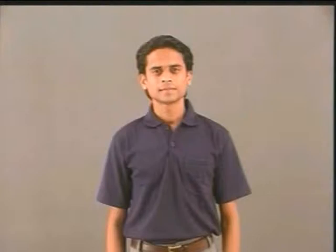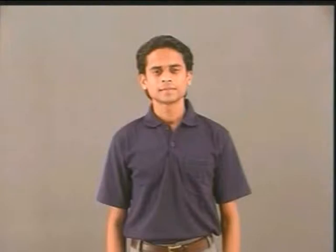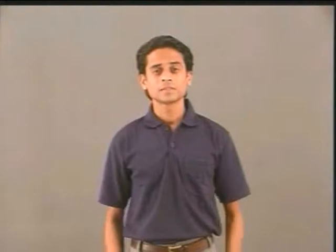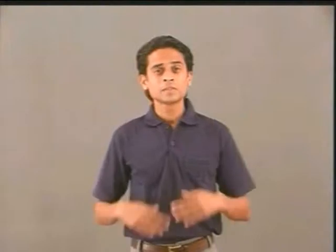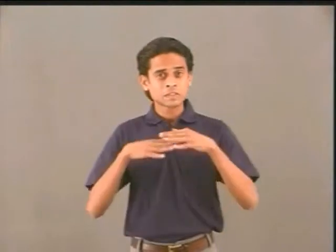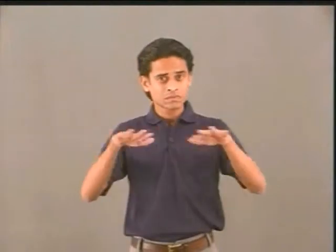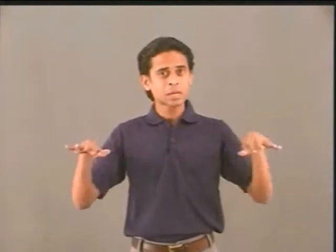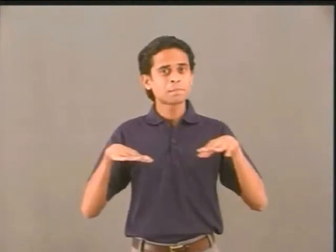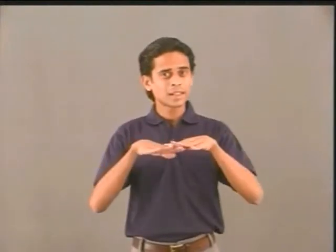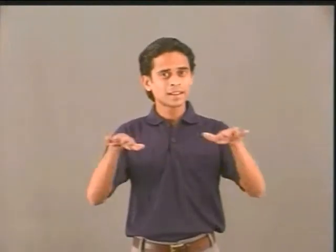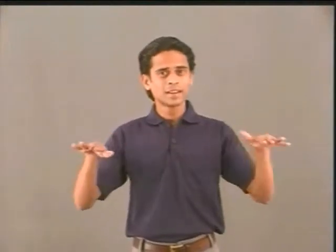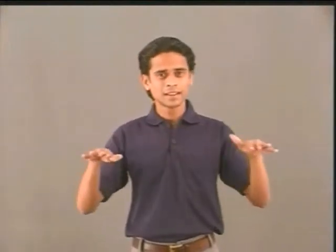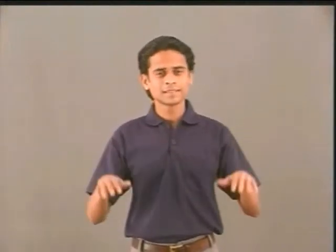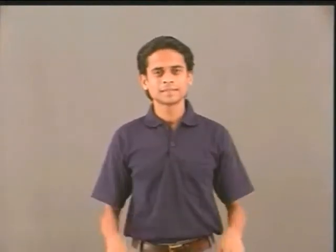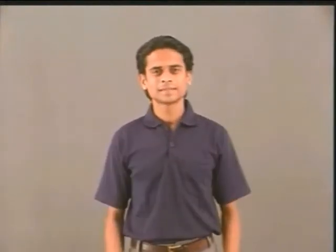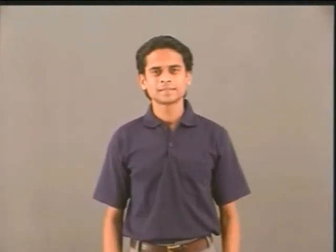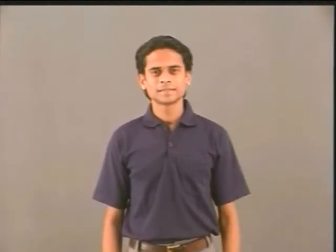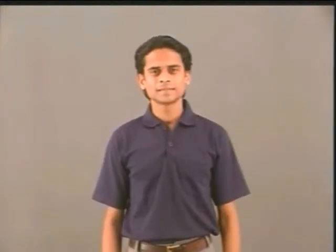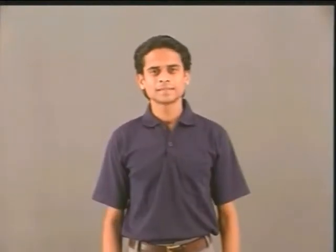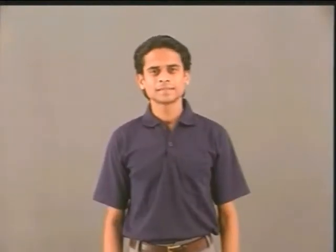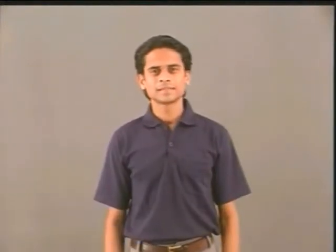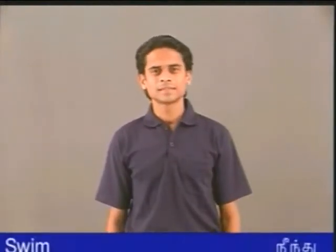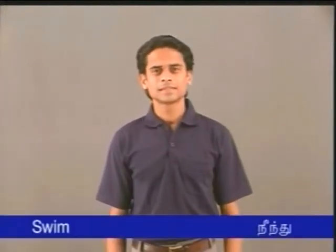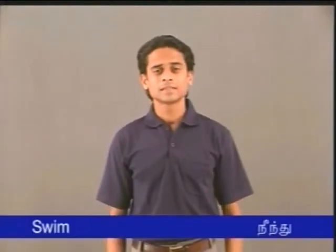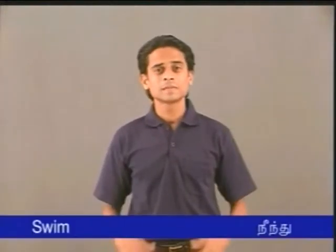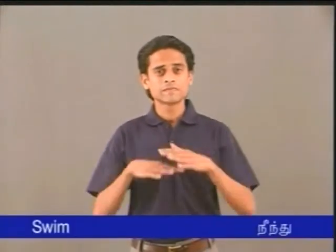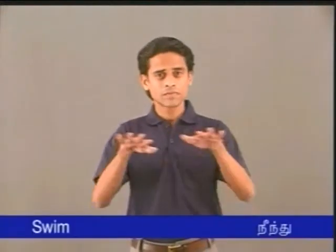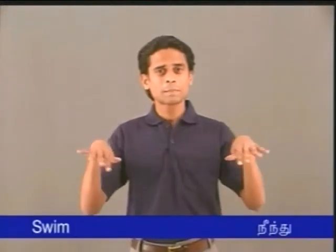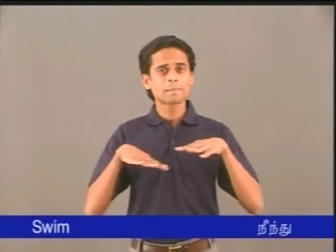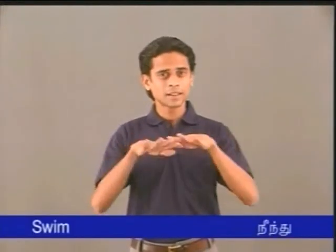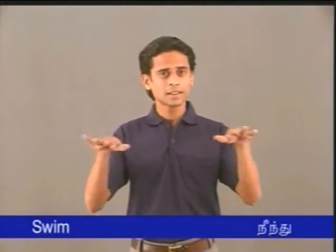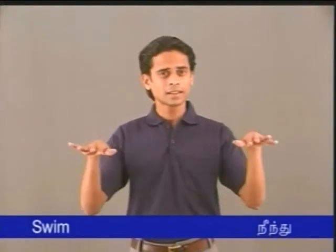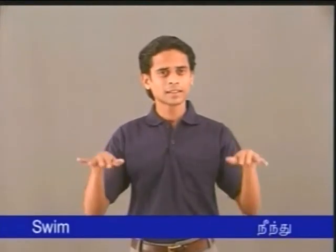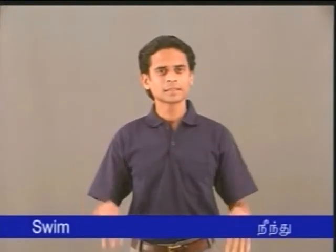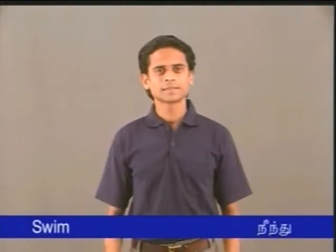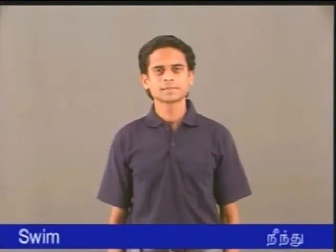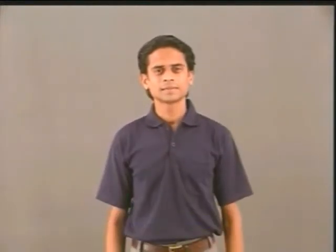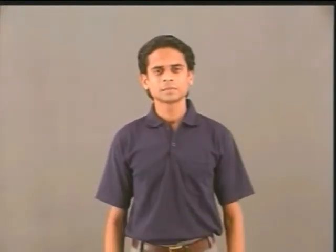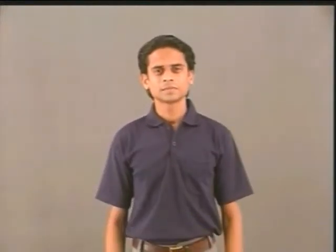swim